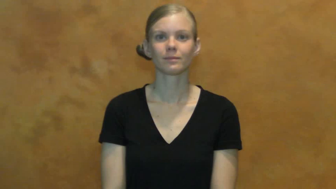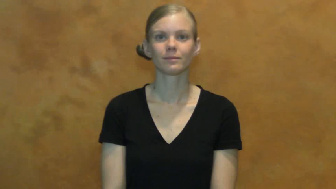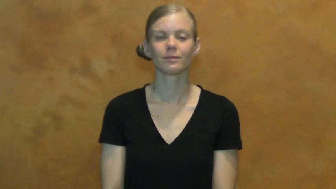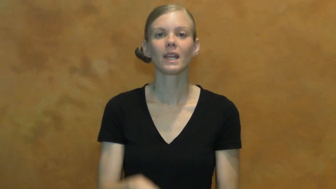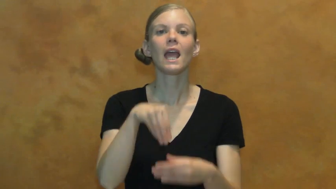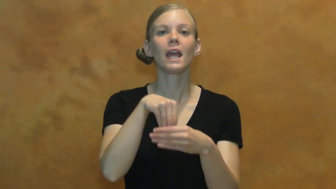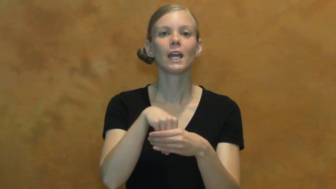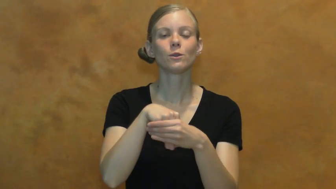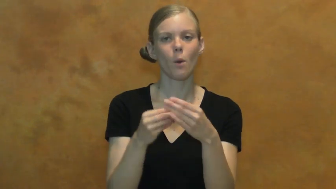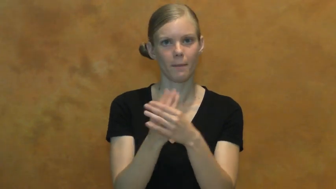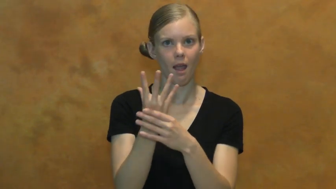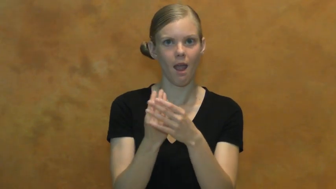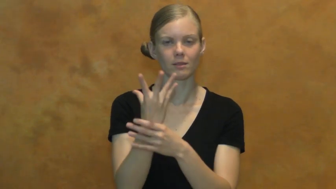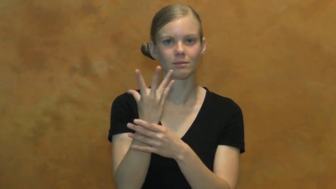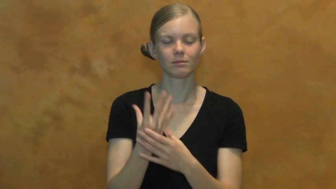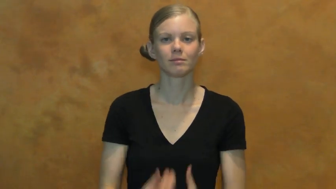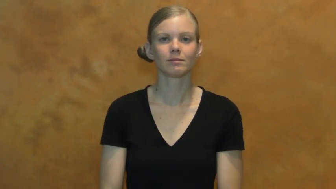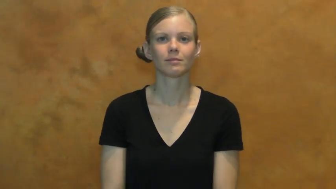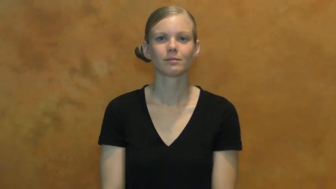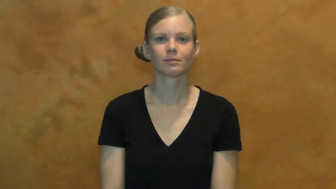indoor plant